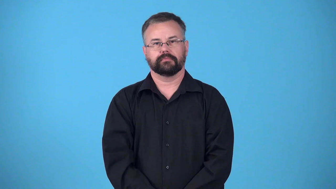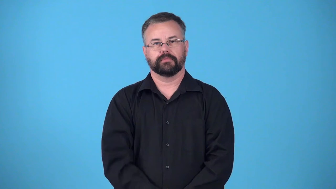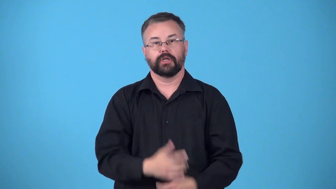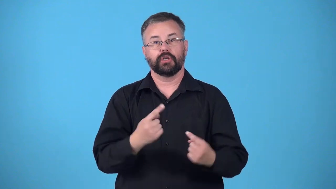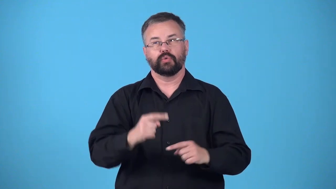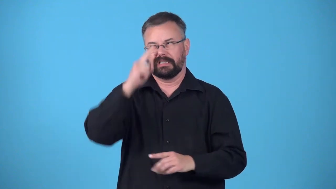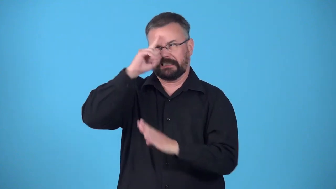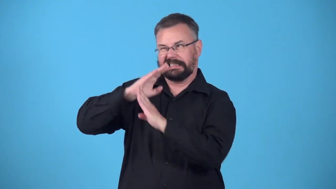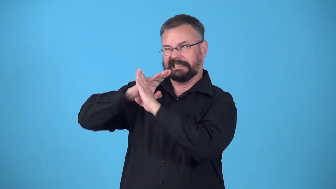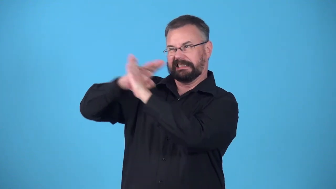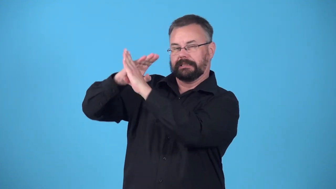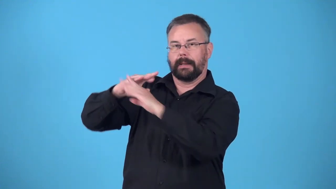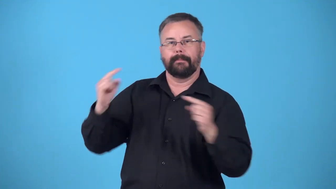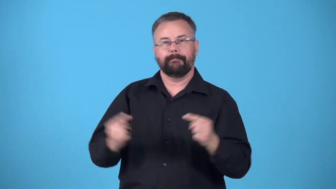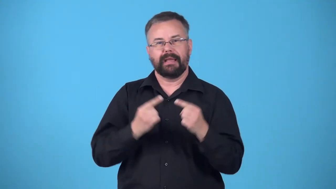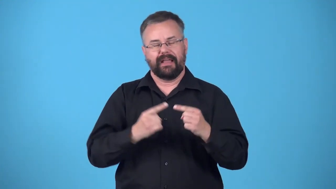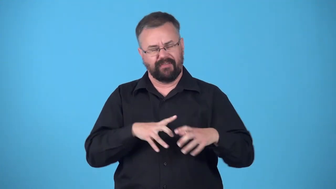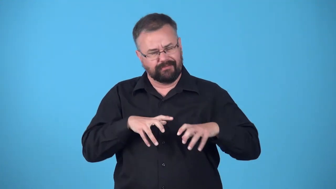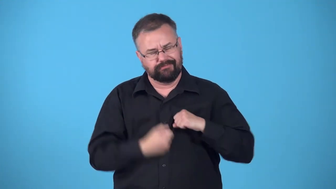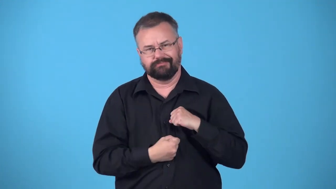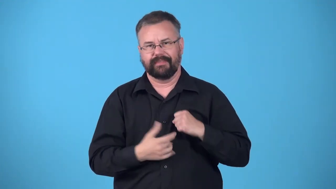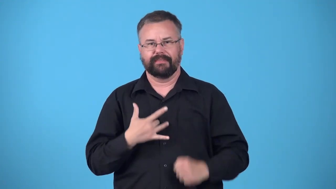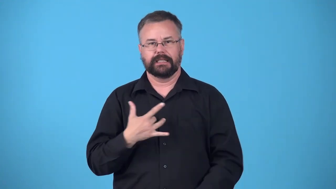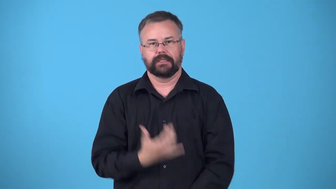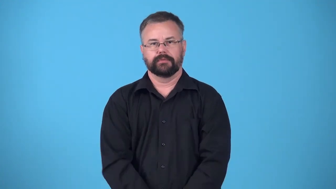block out